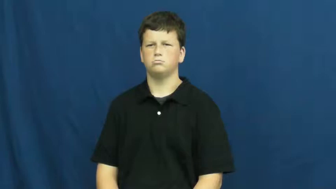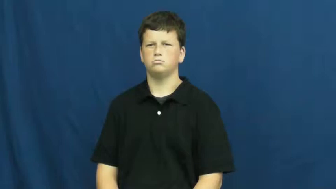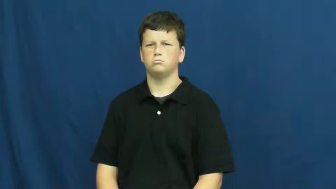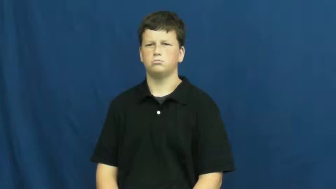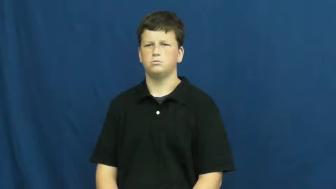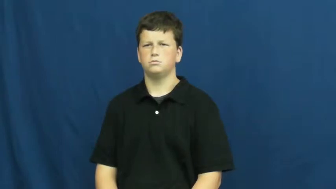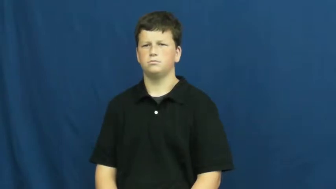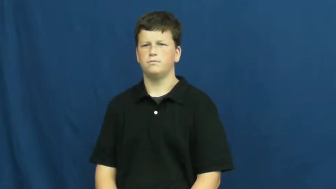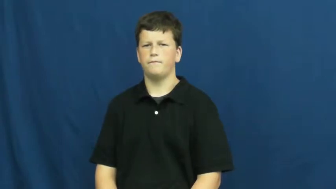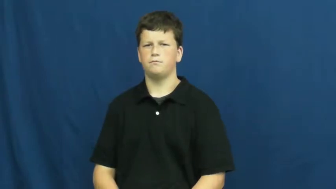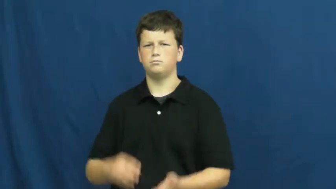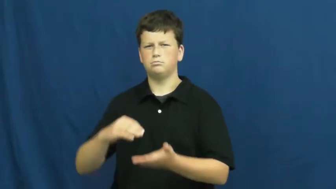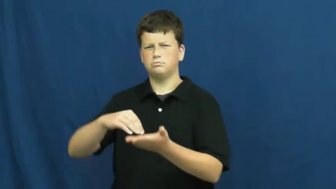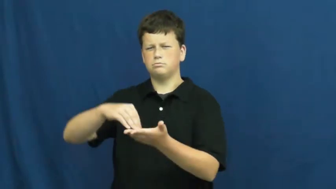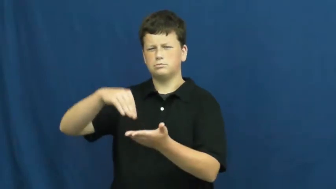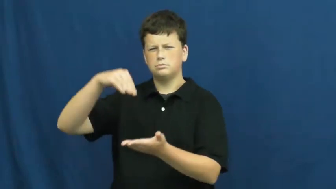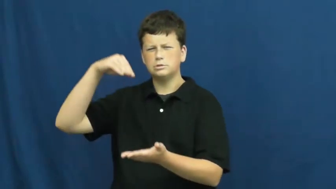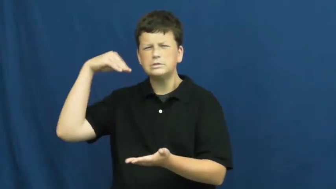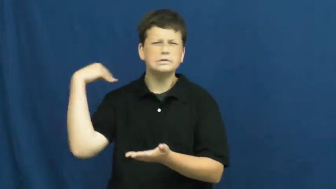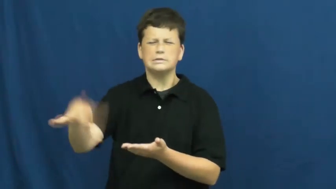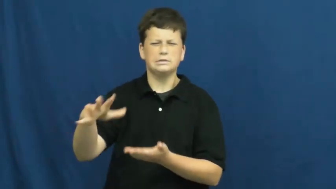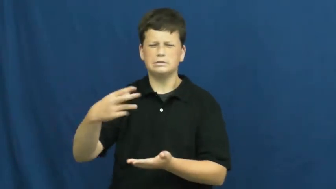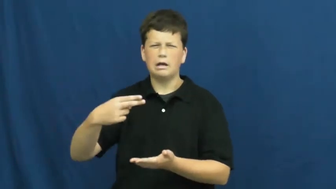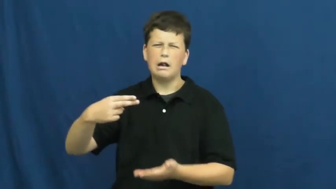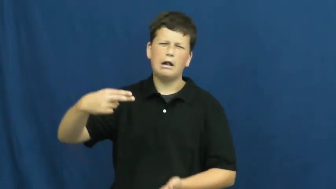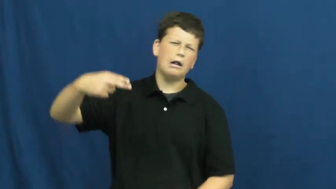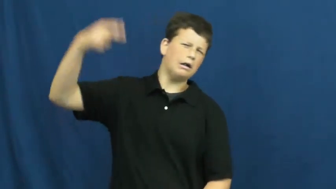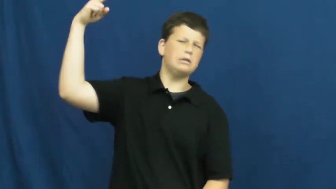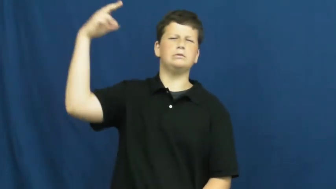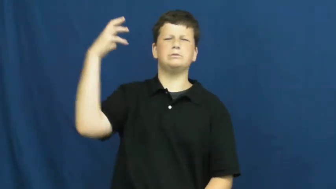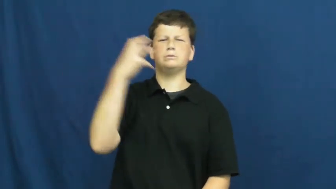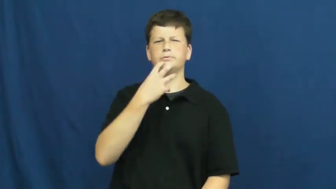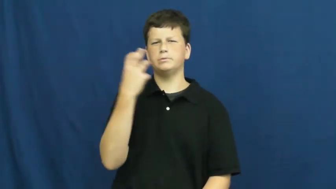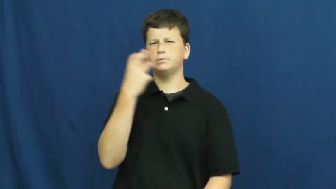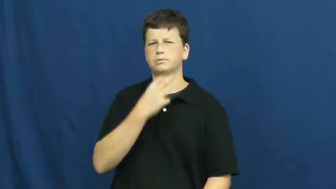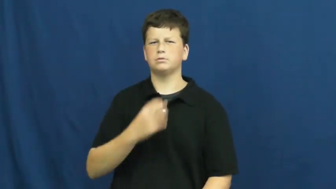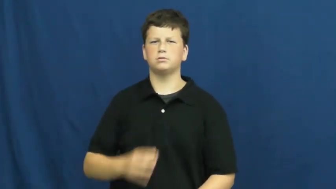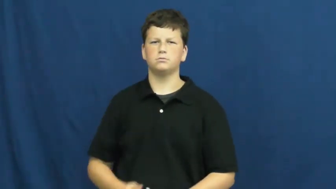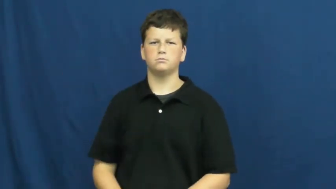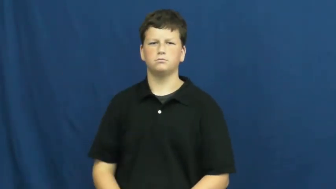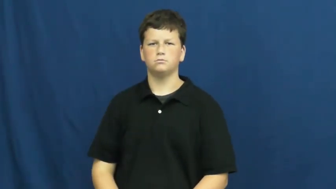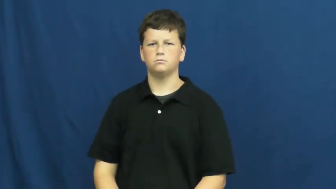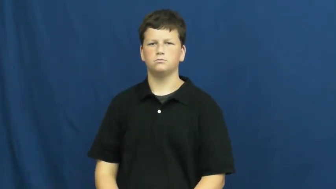sumptuous